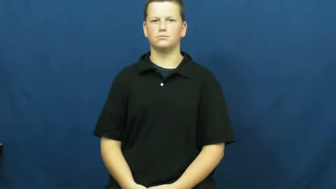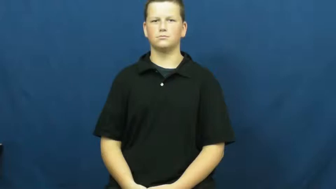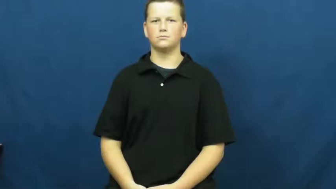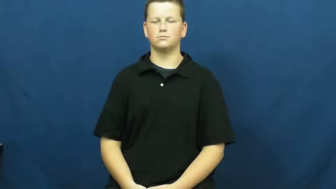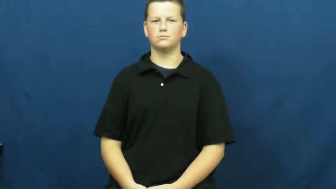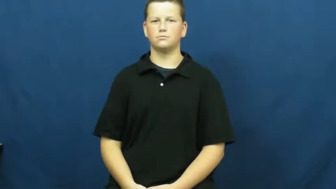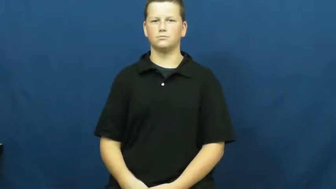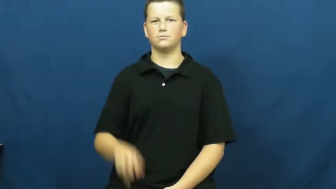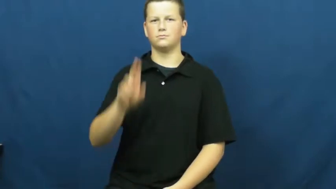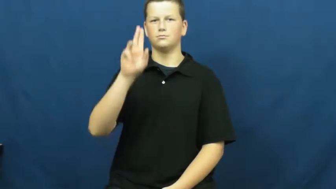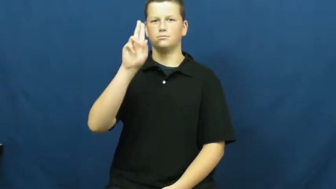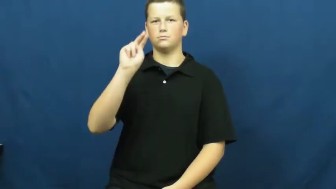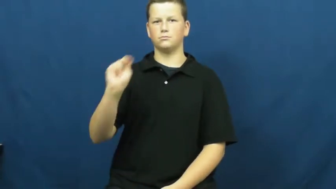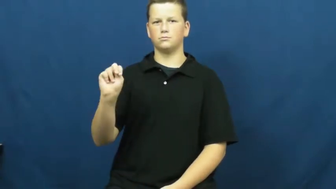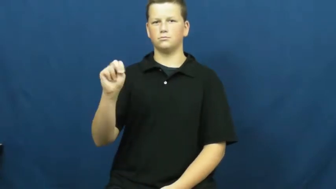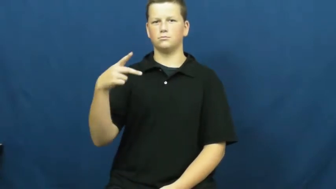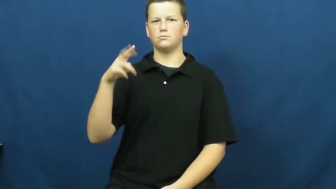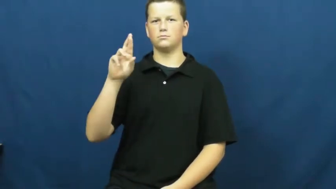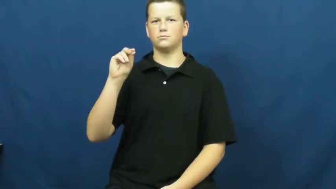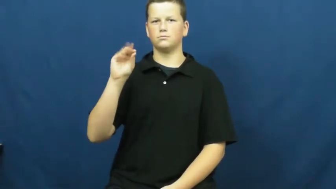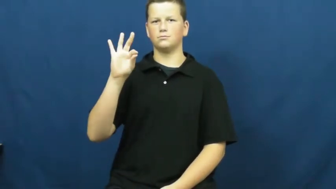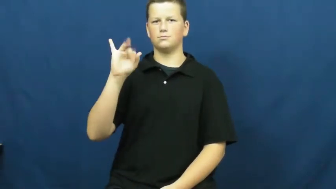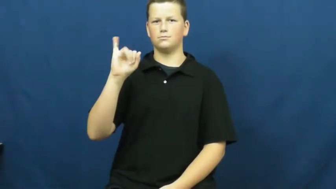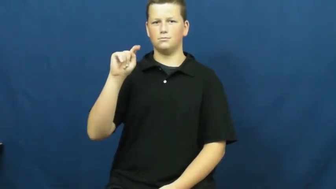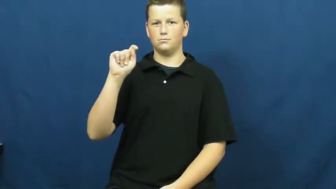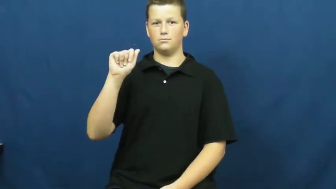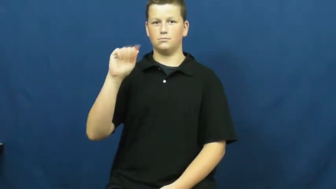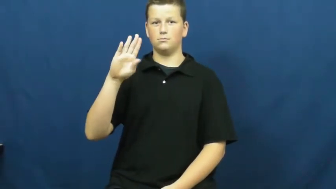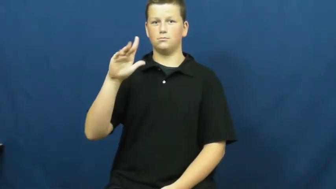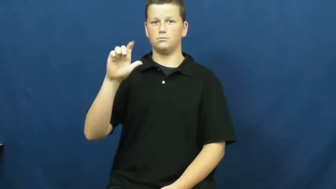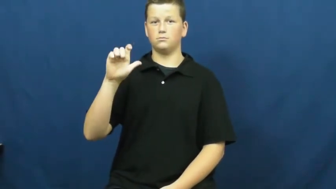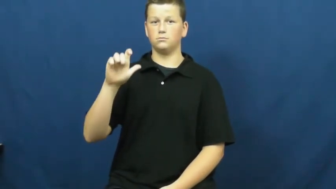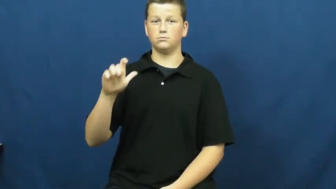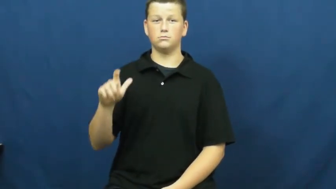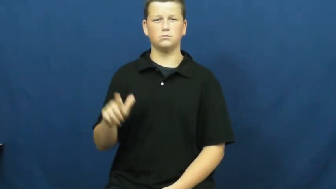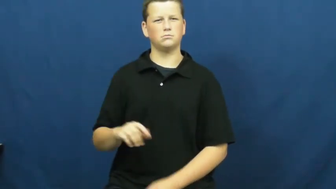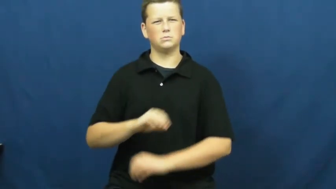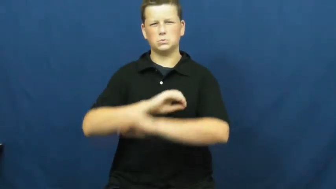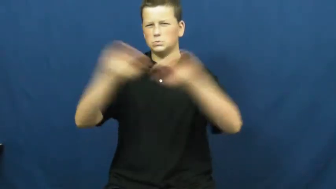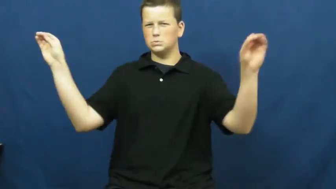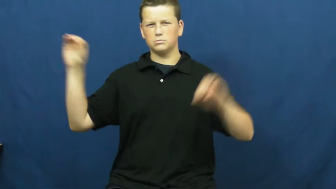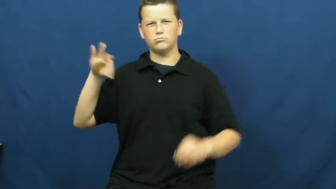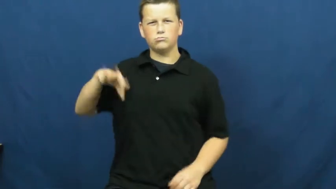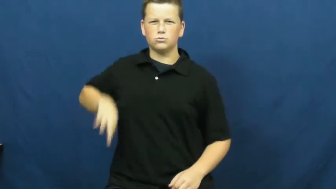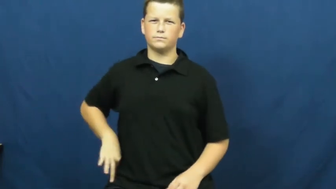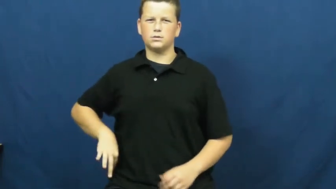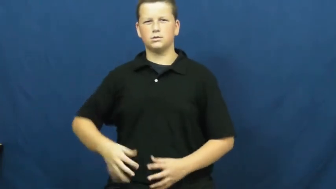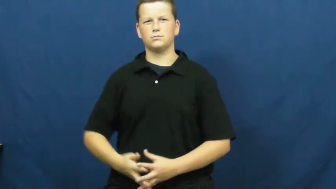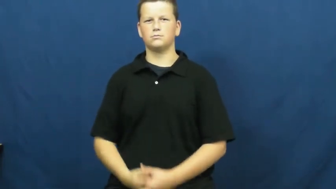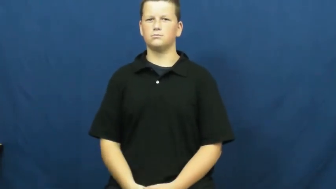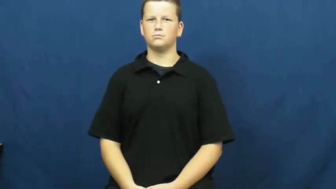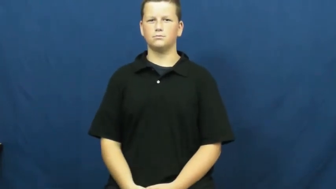unprofitable